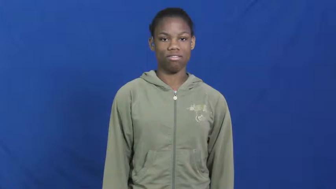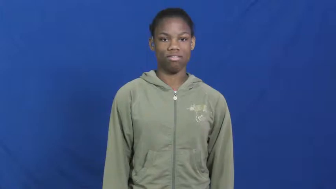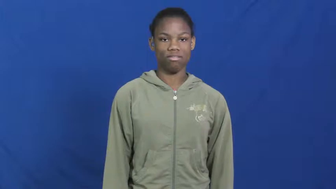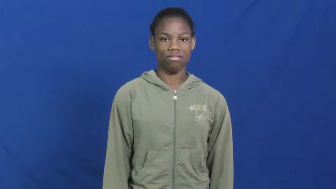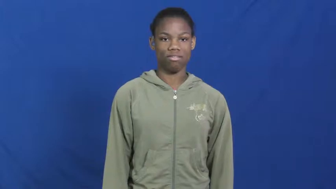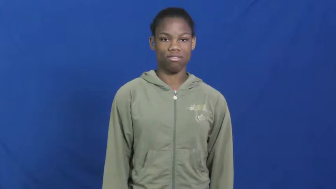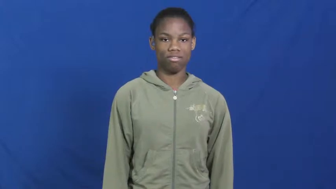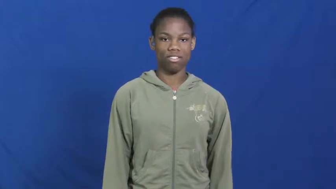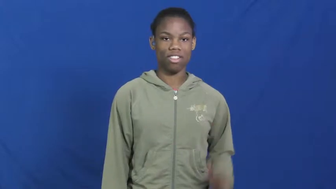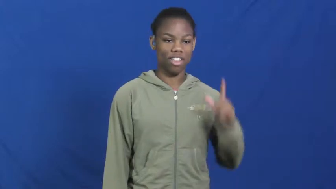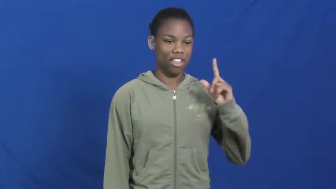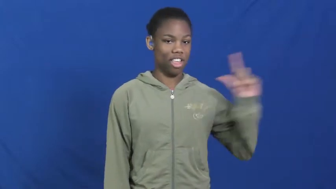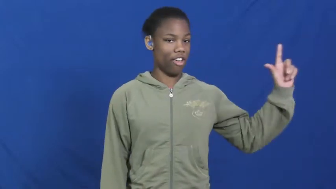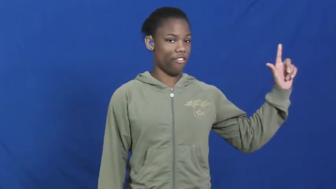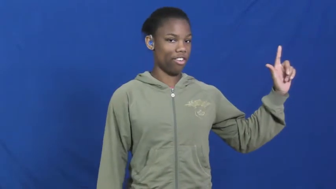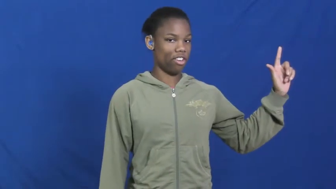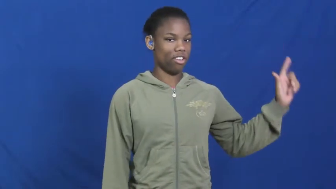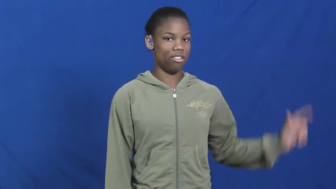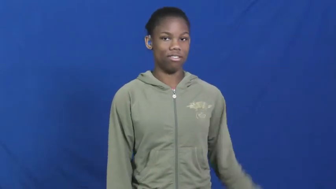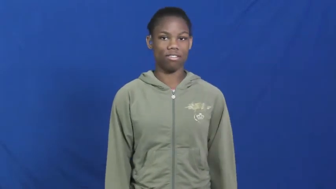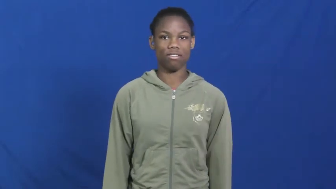left-side